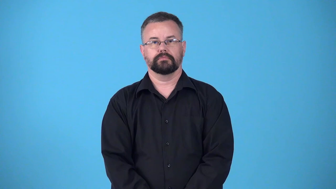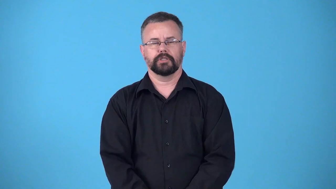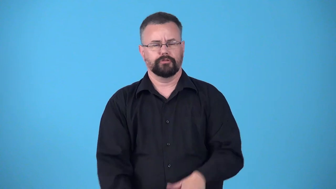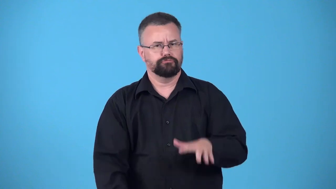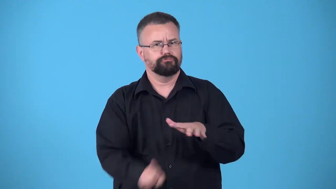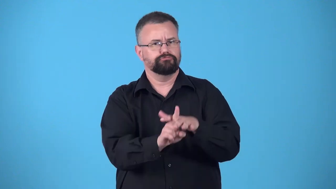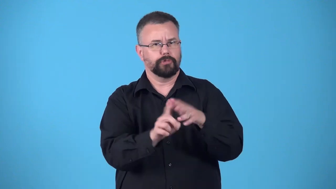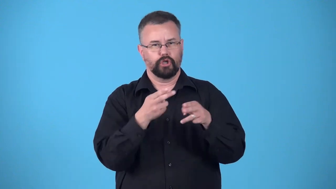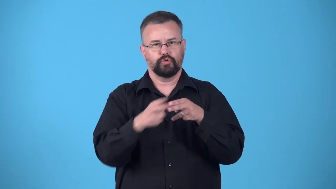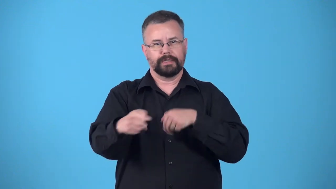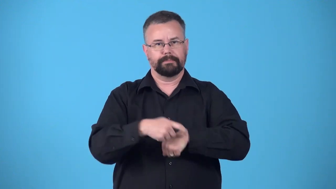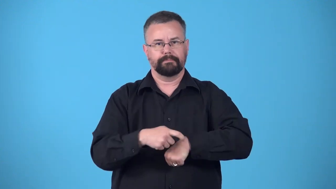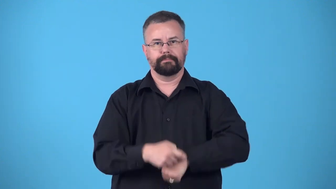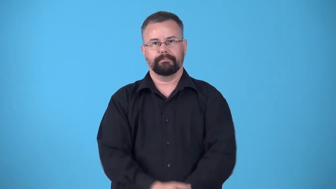cross